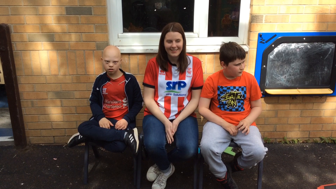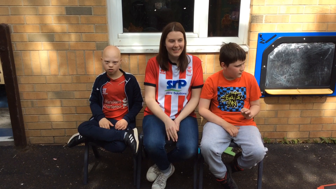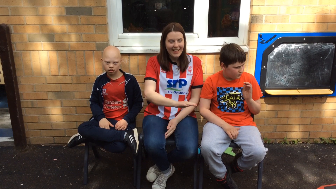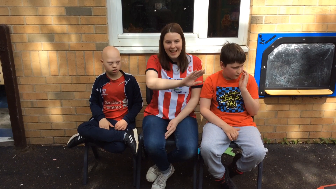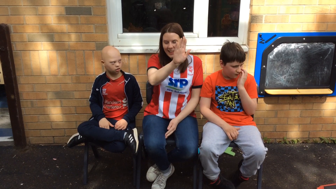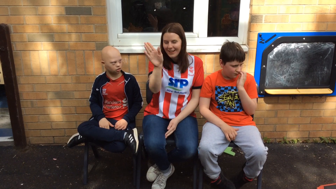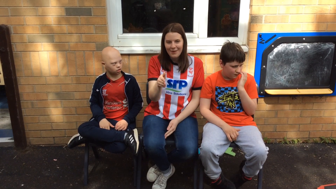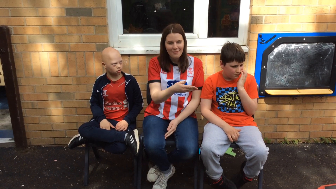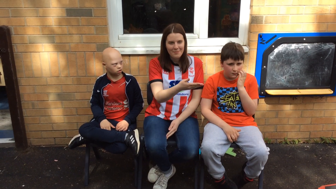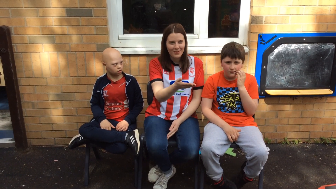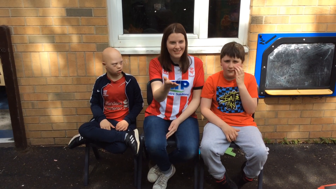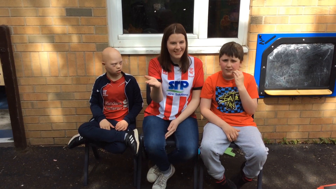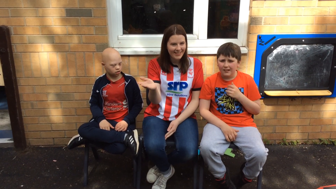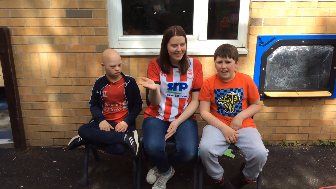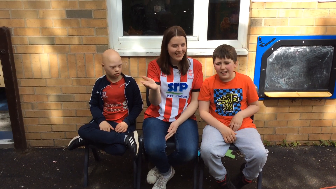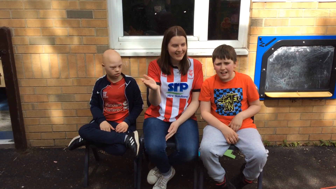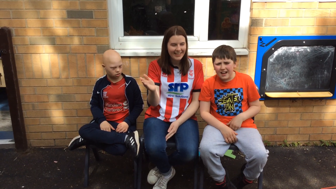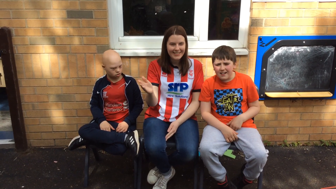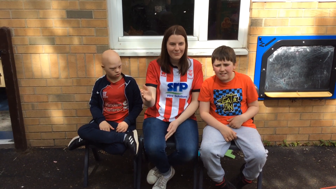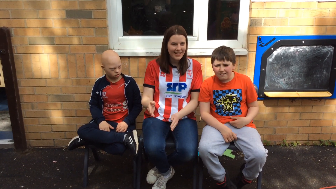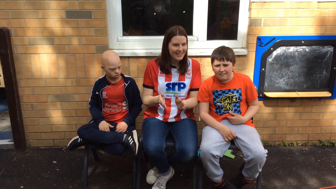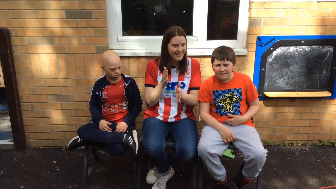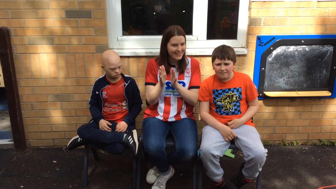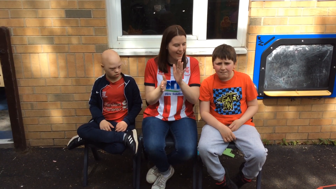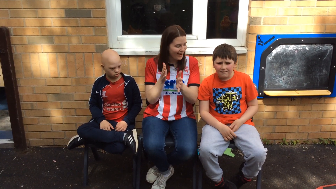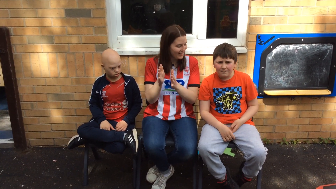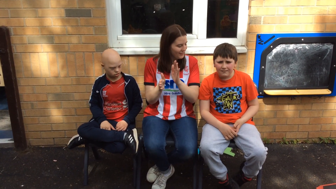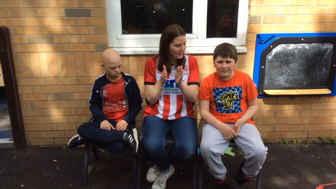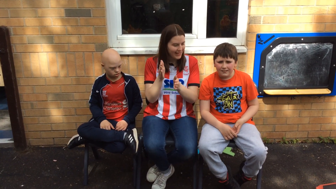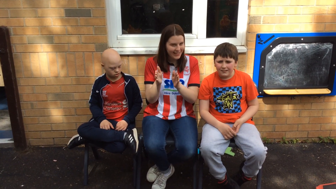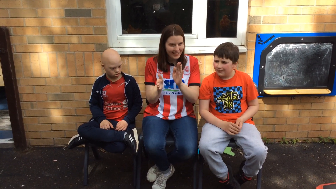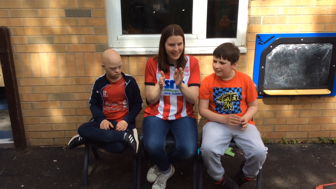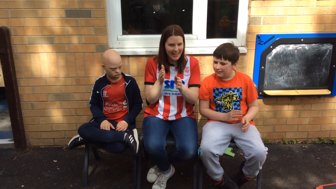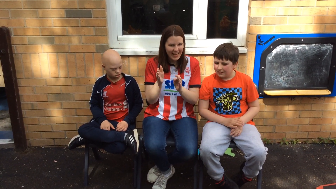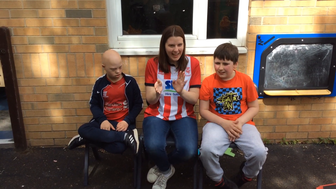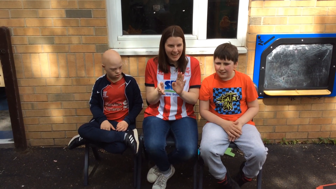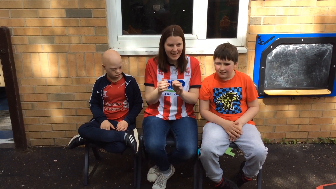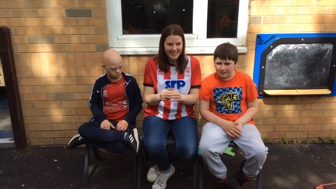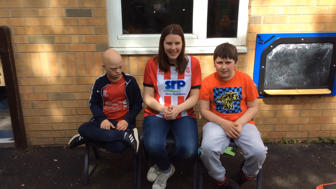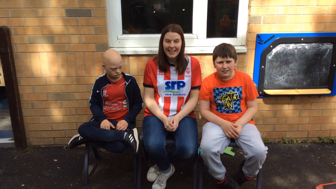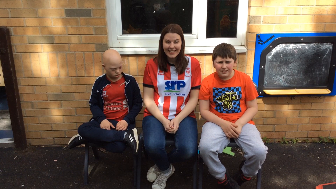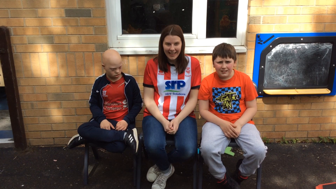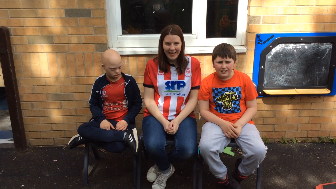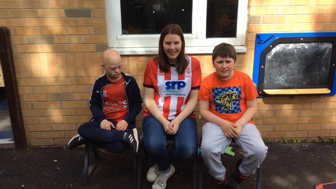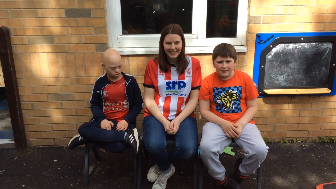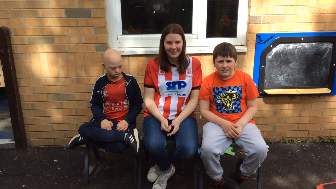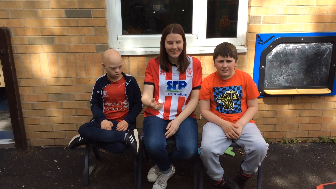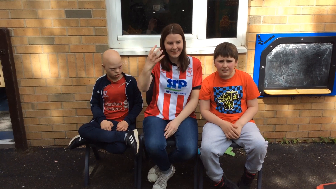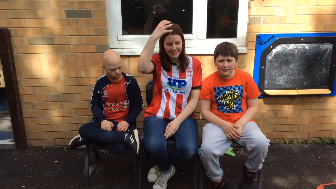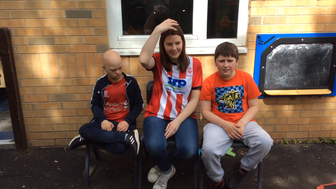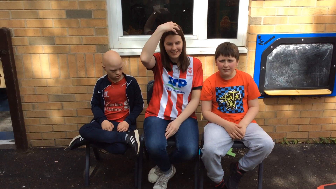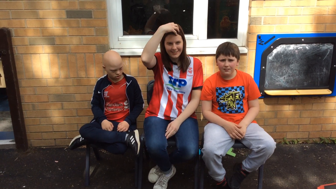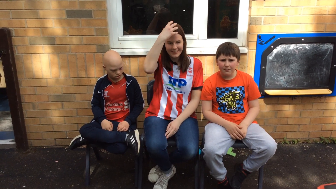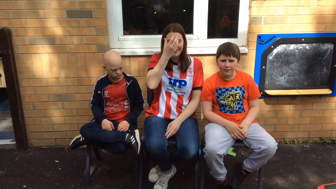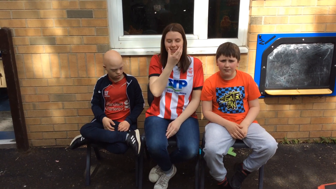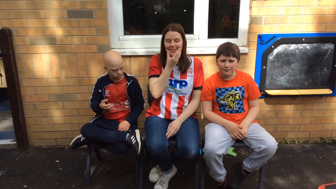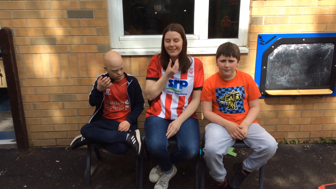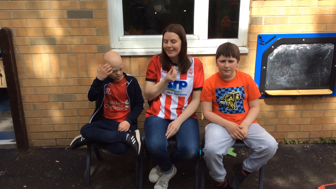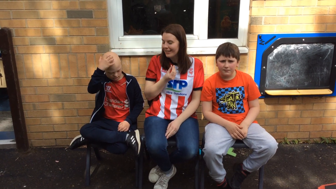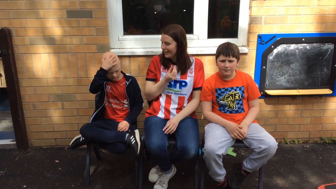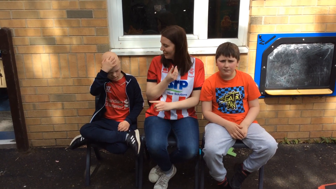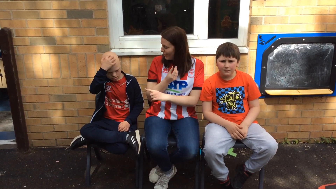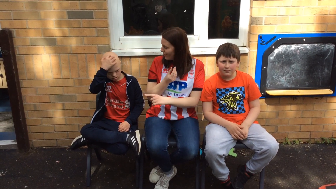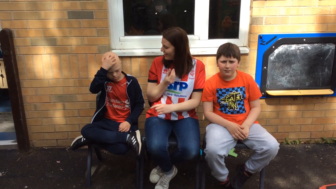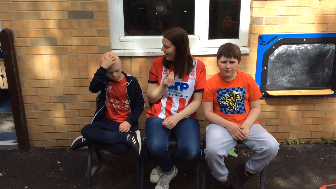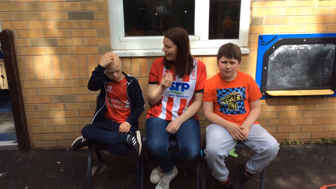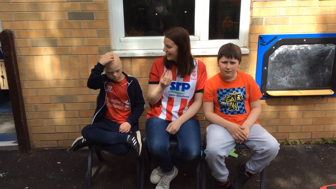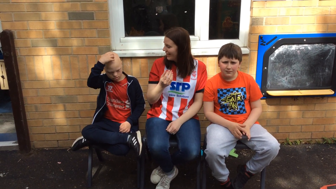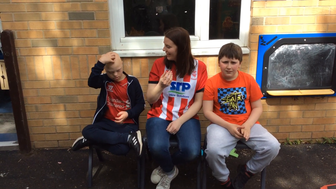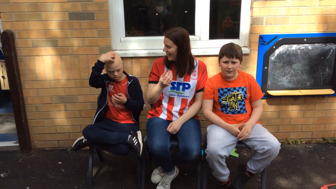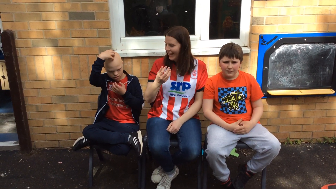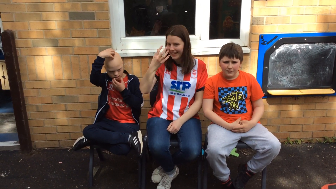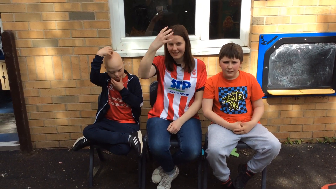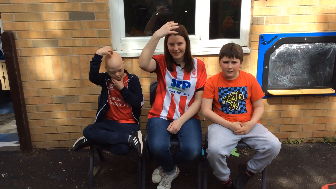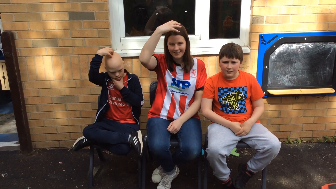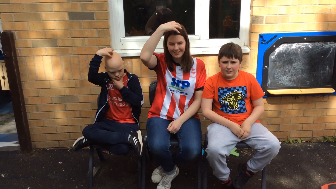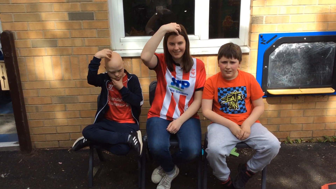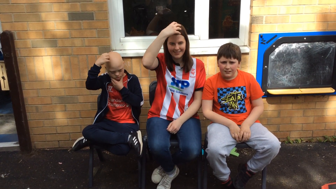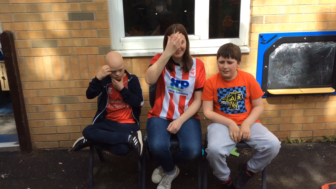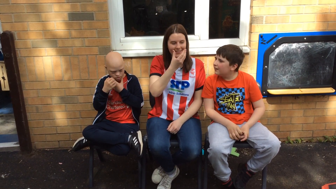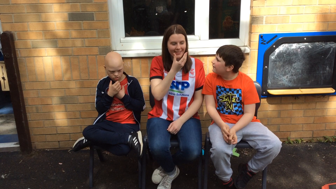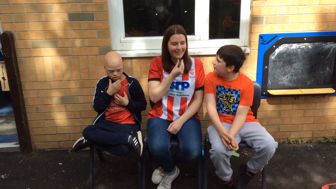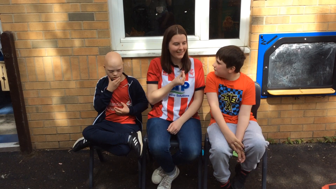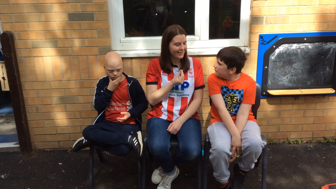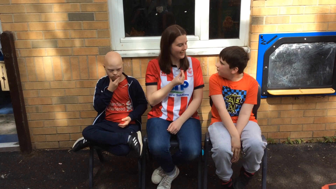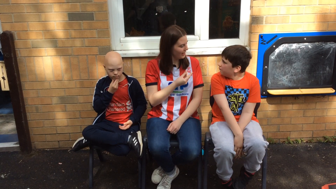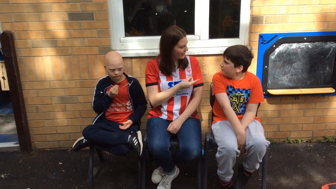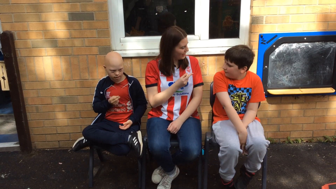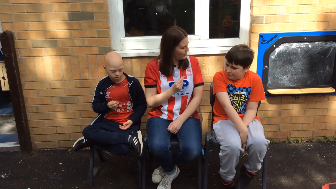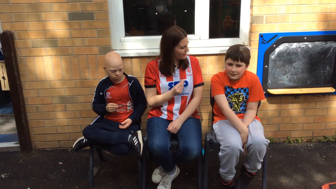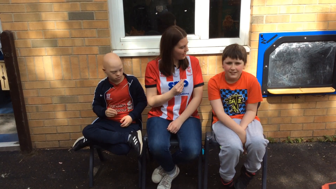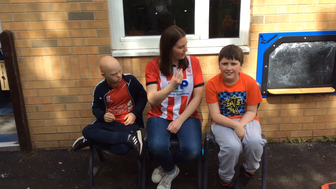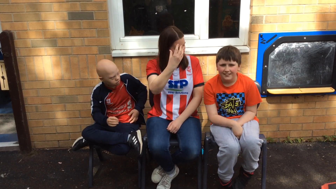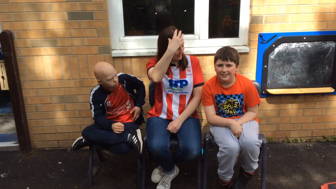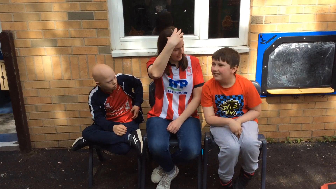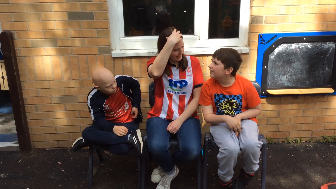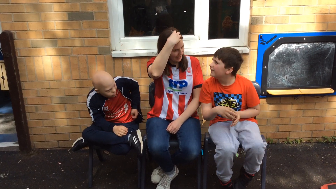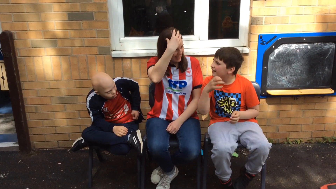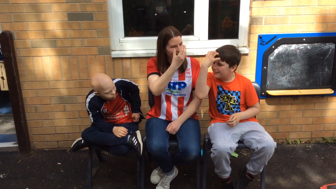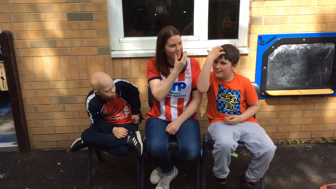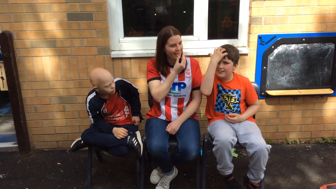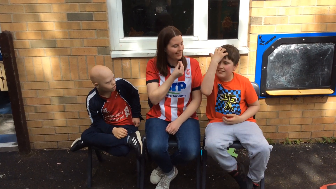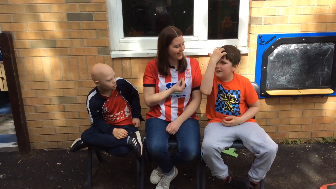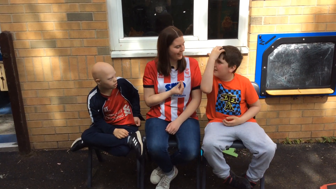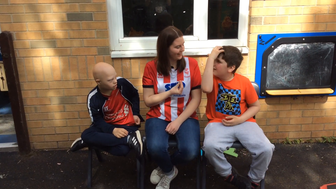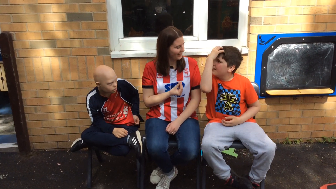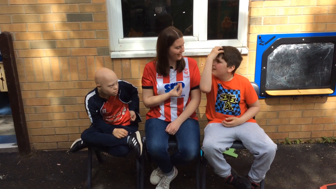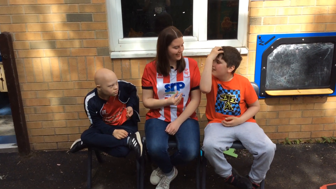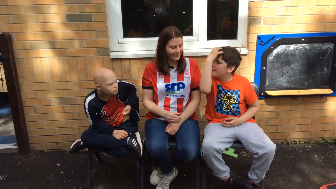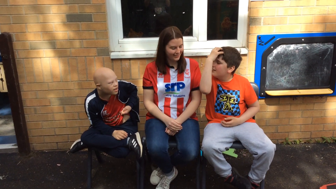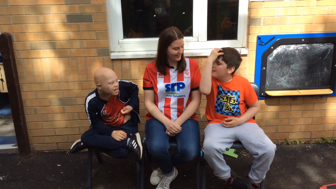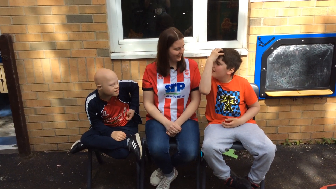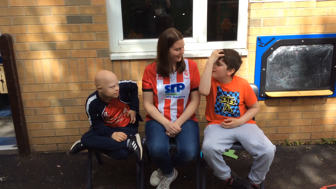King